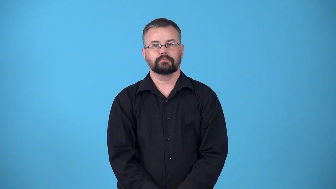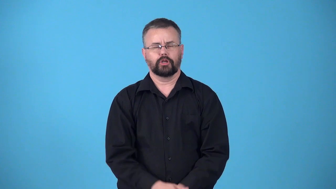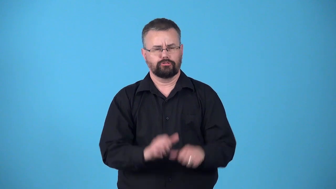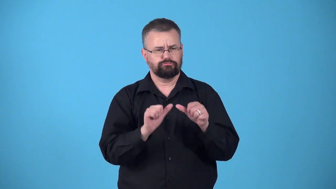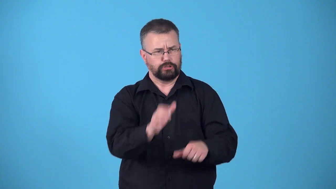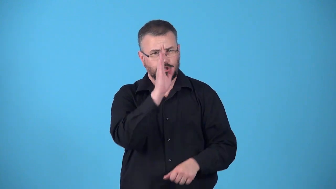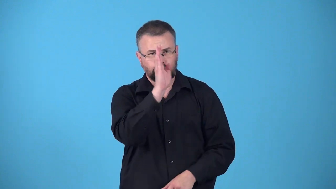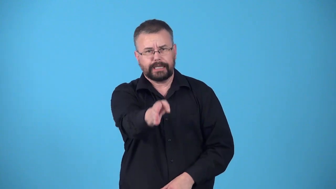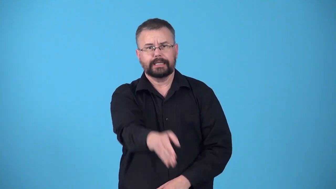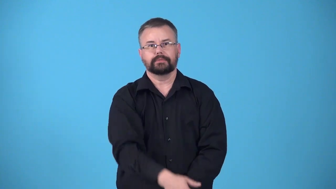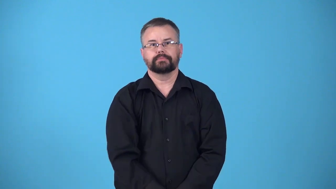follow your nose